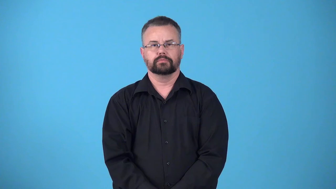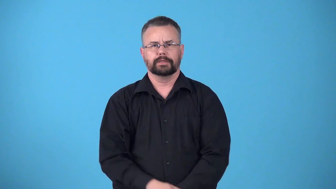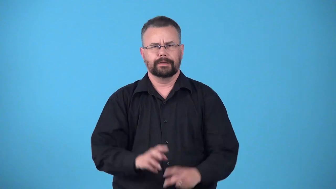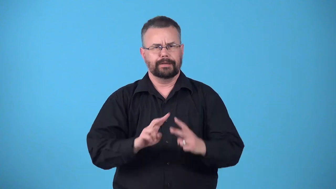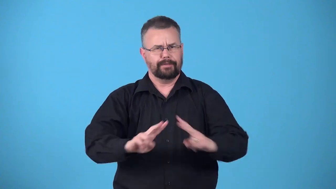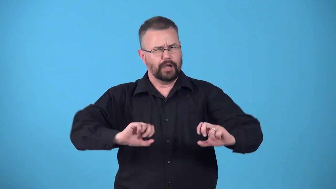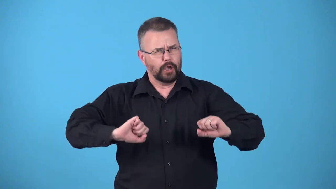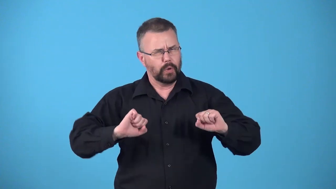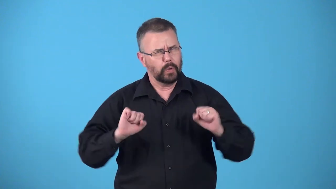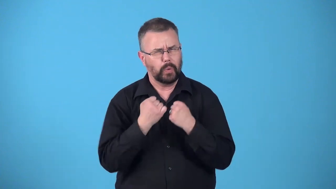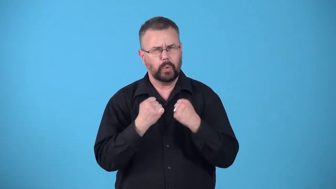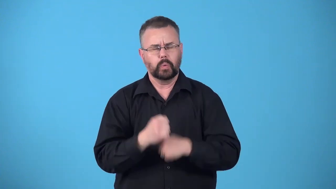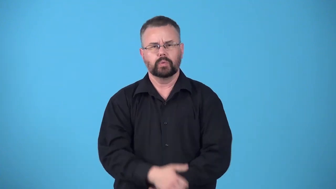bone chilling cold